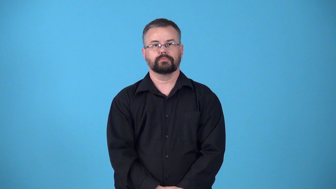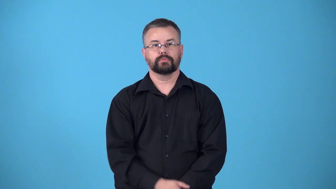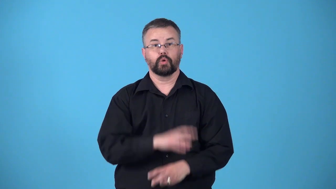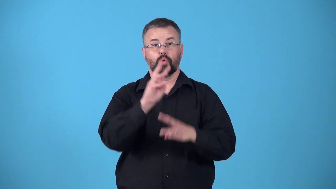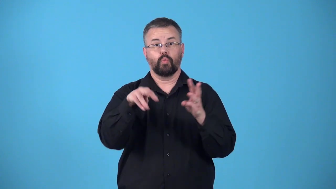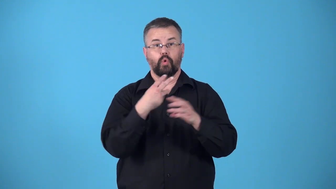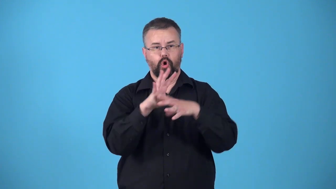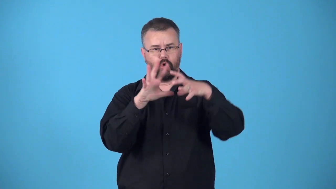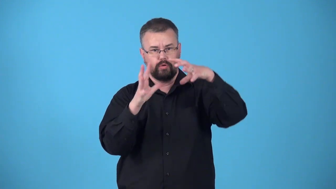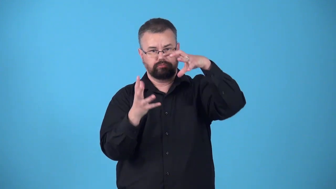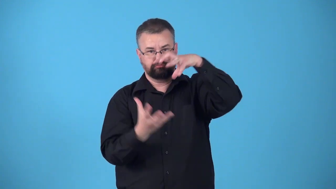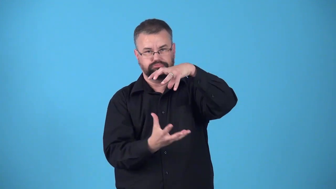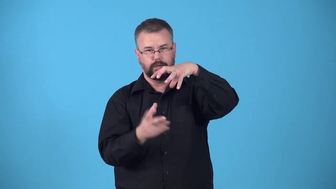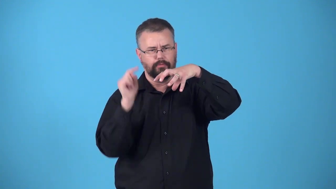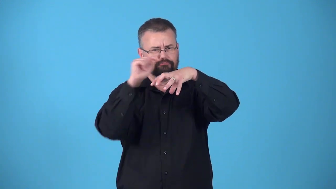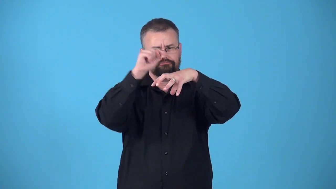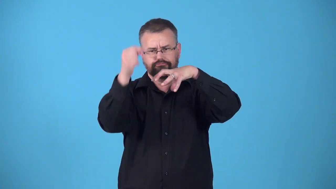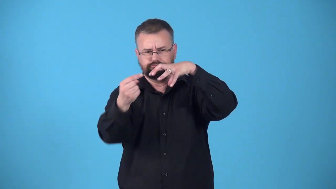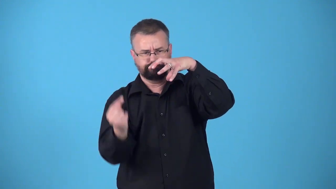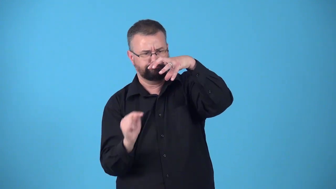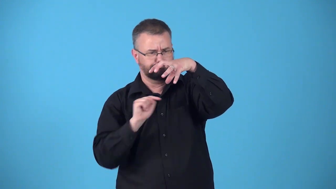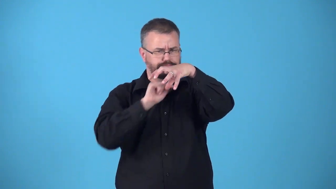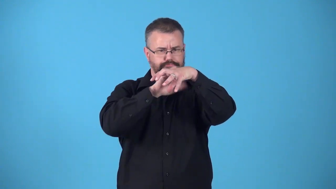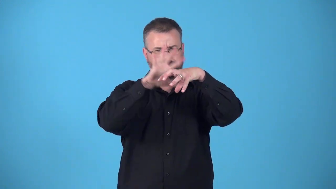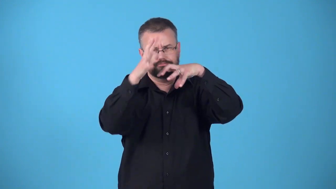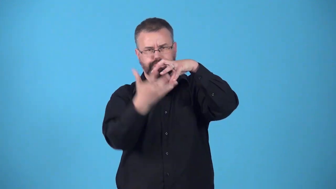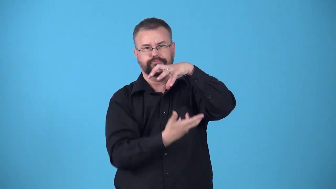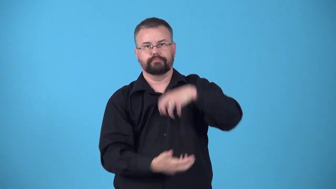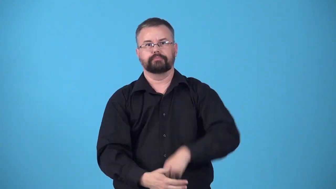four corners of the earth